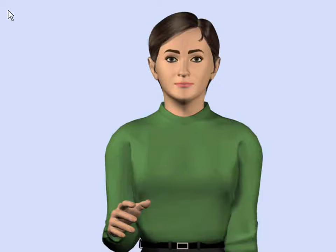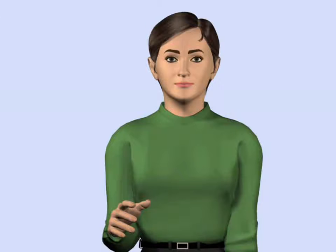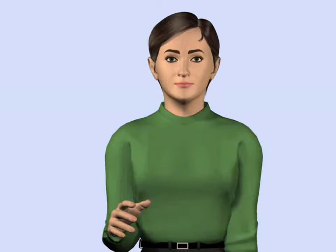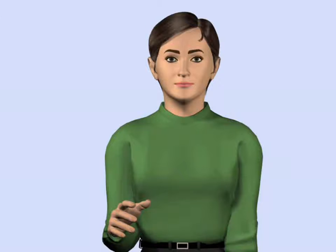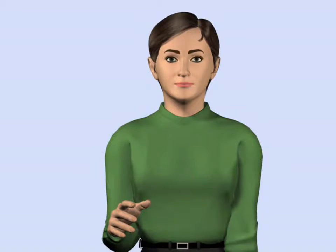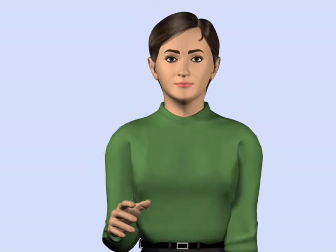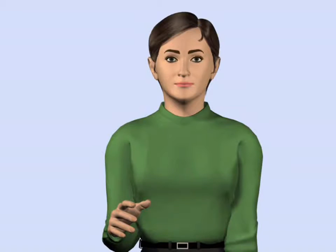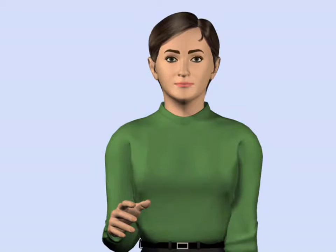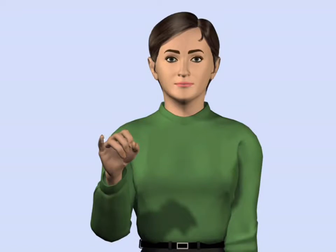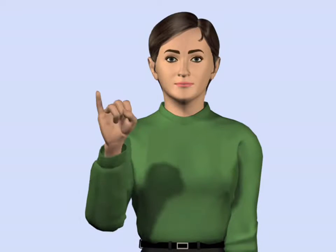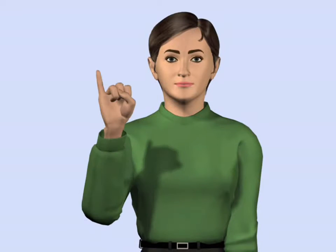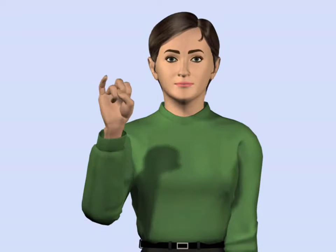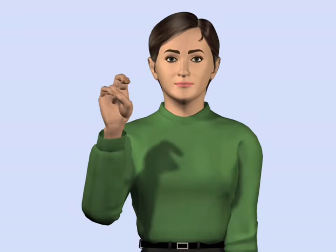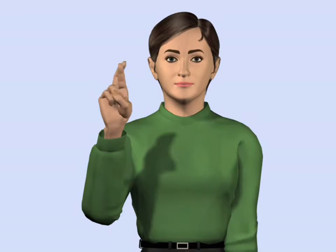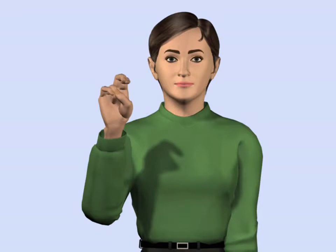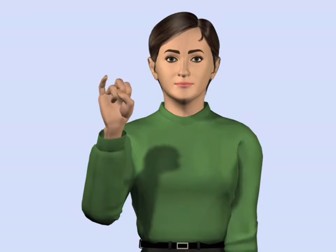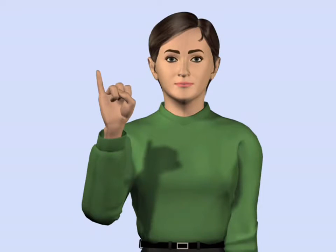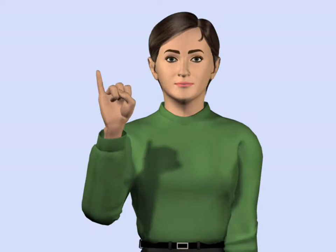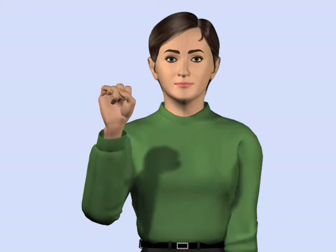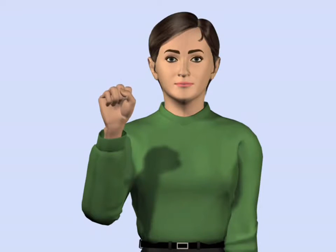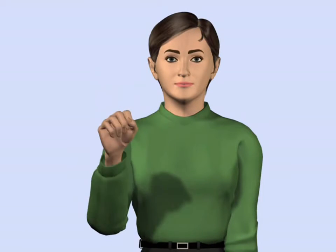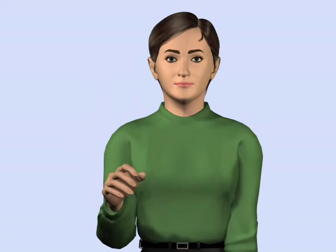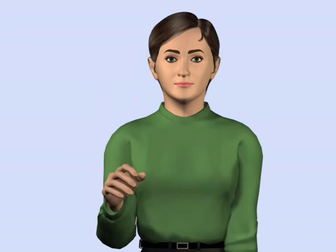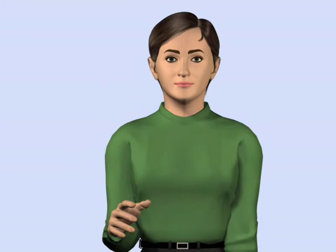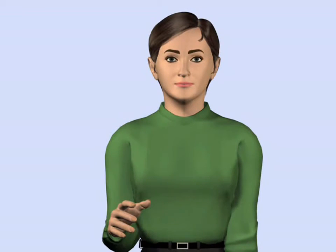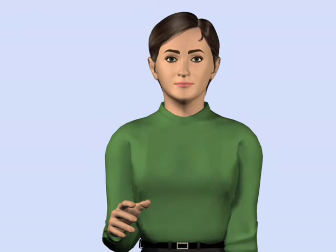iris-eye,flower